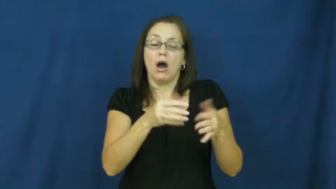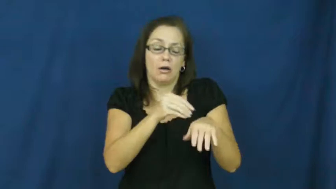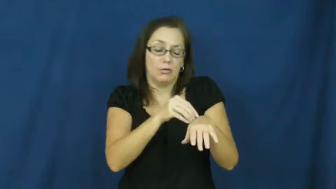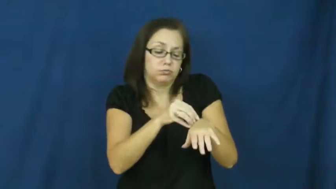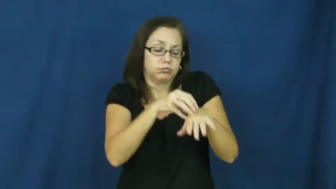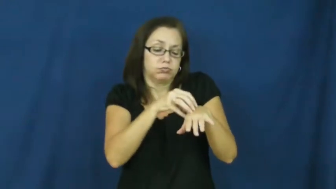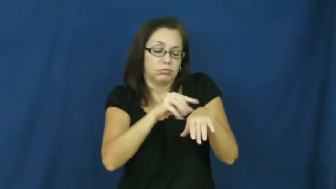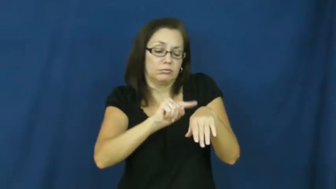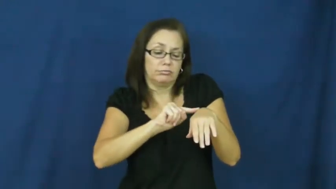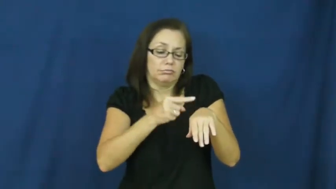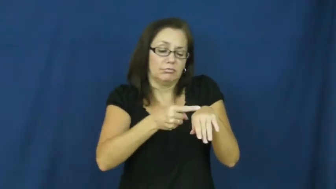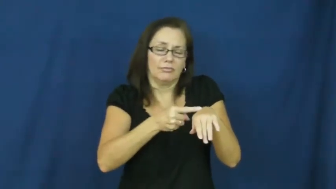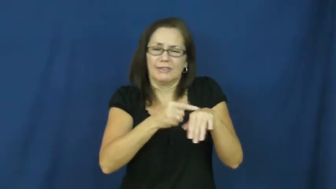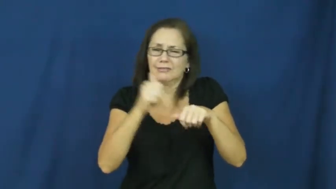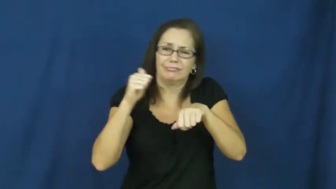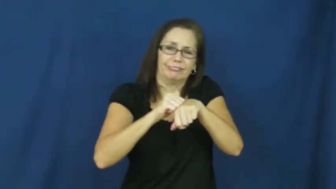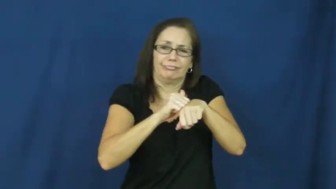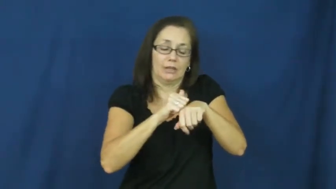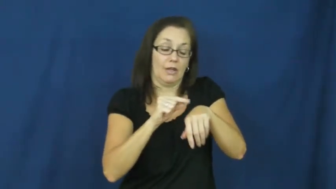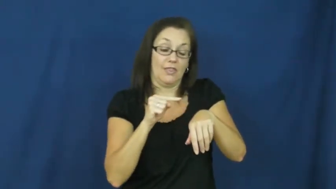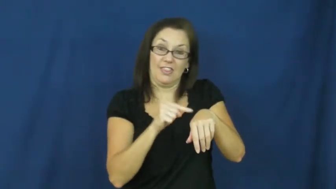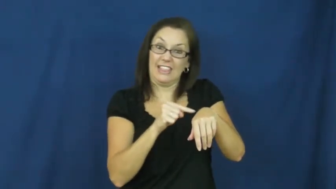boil-skin